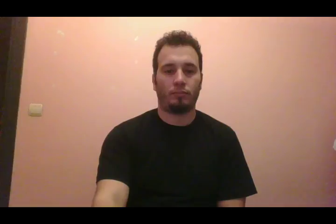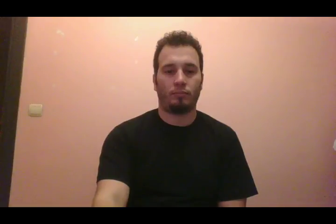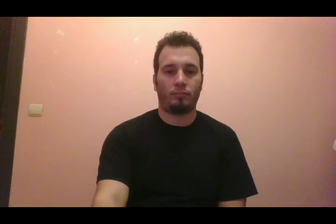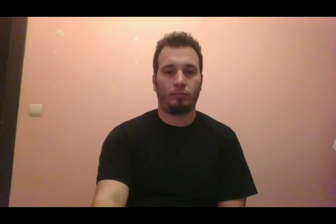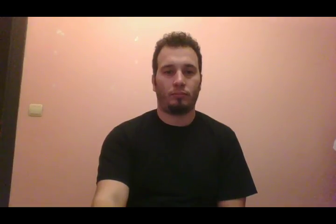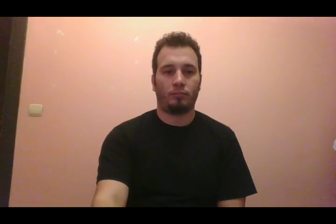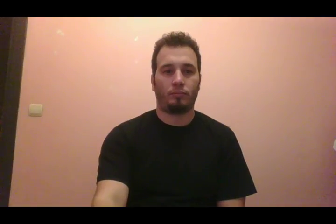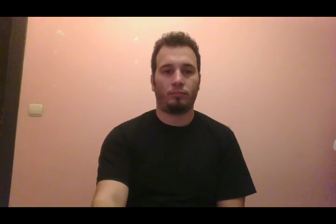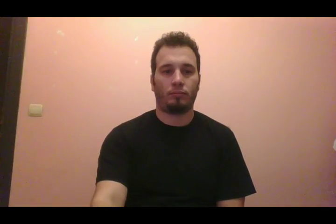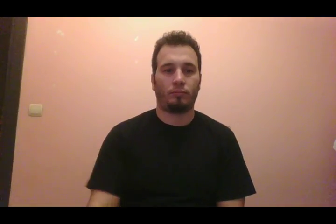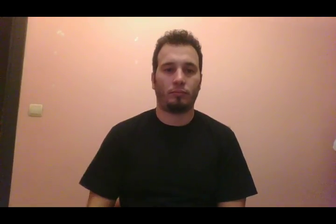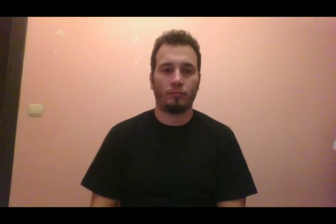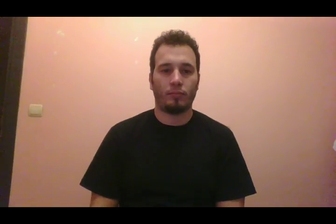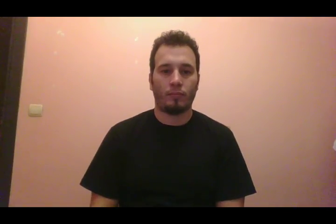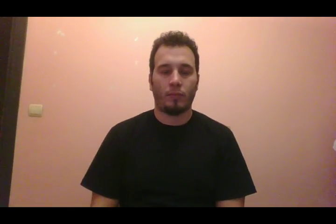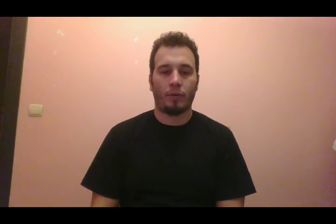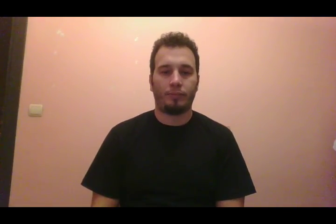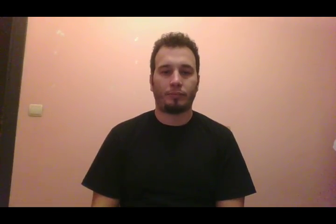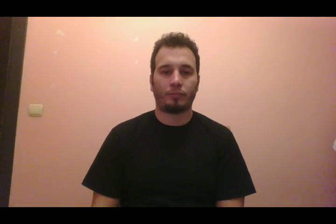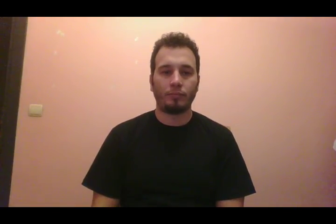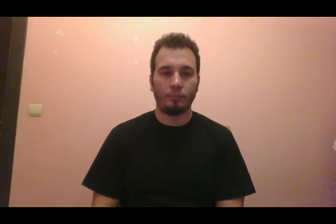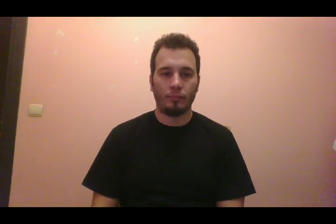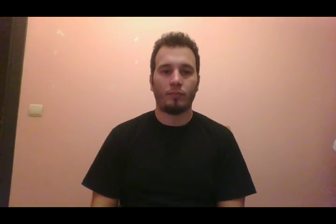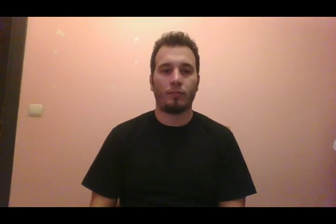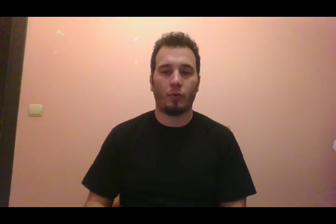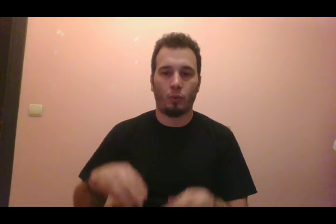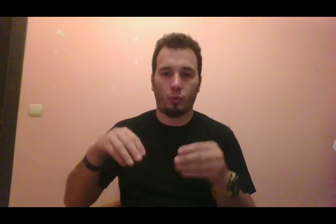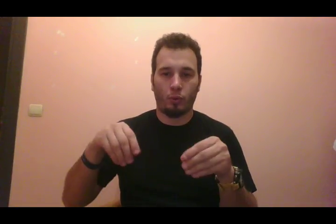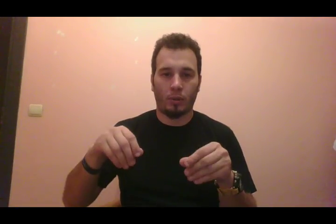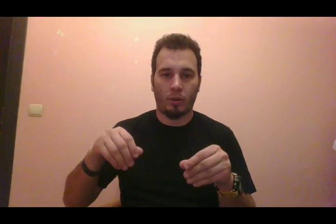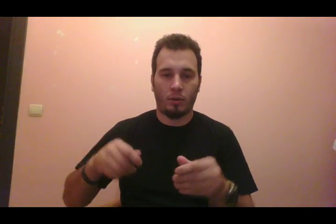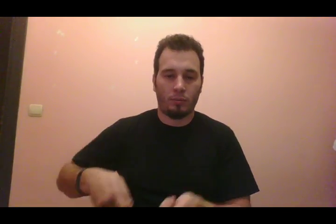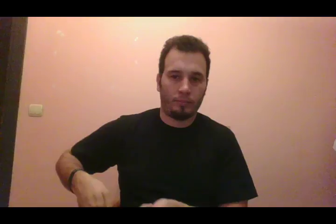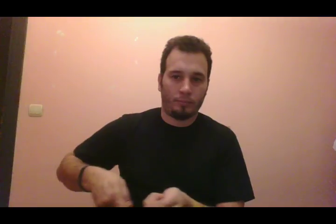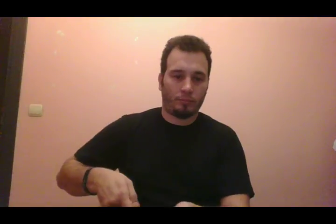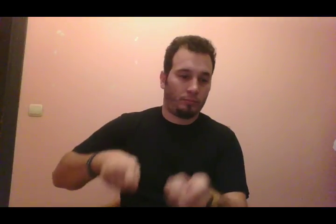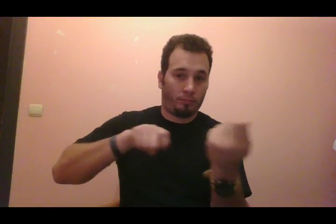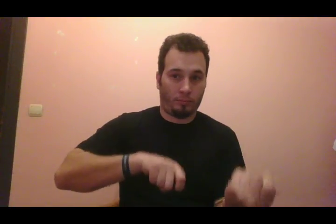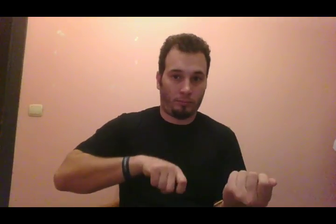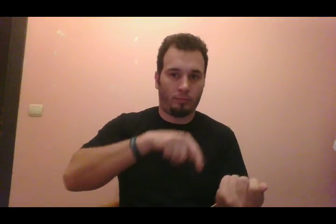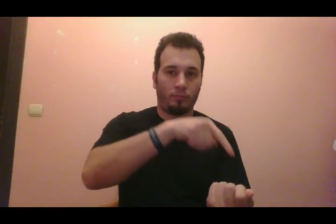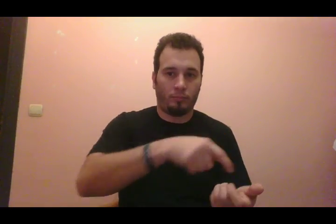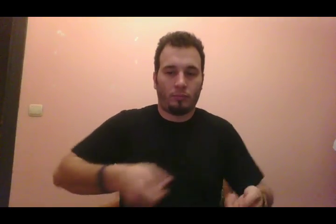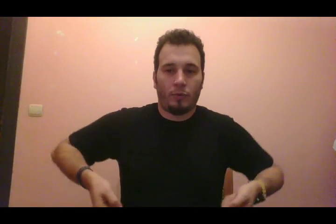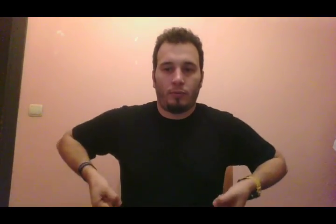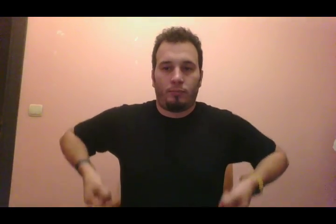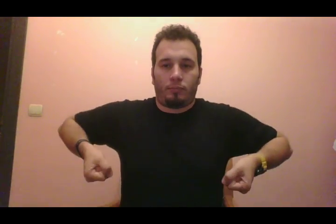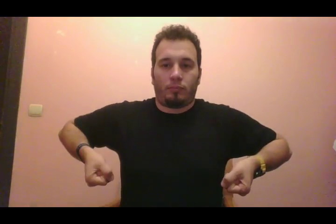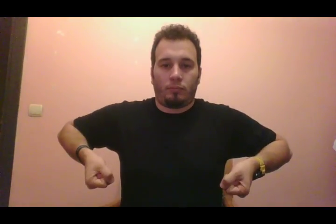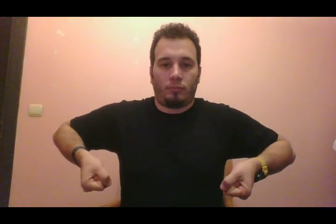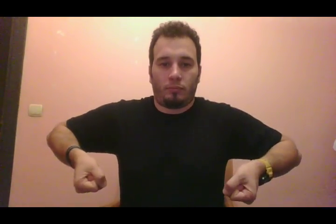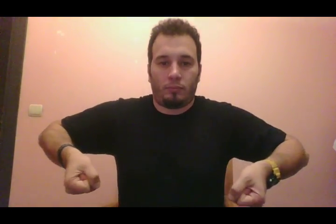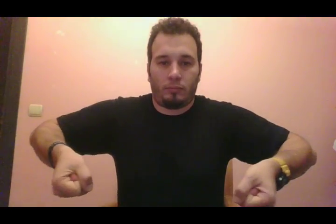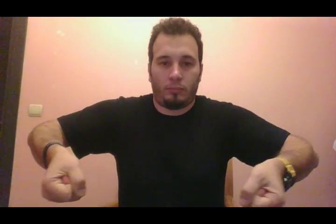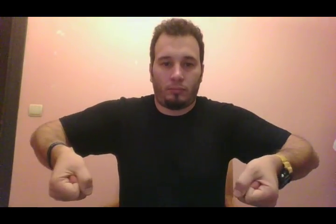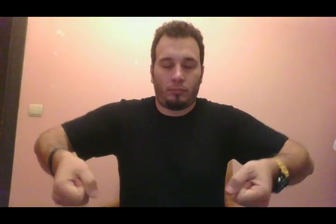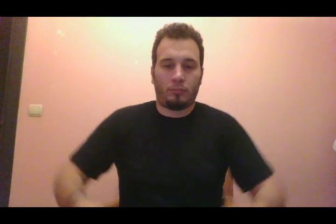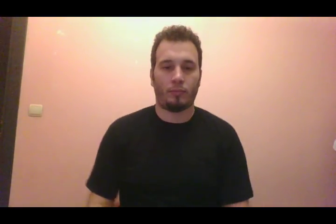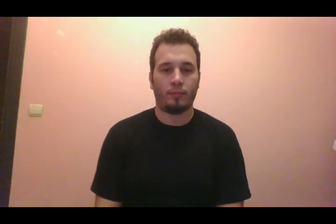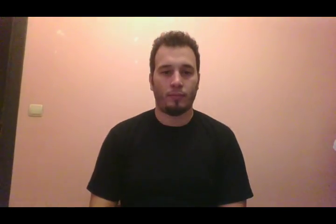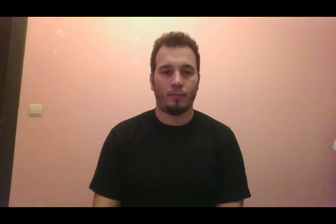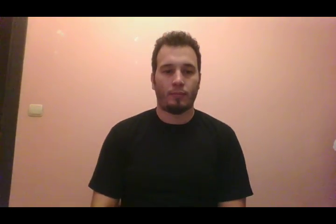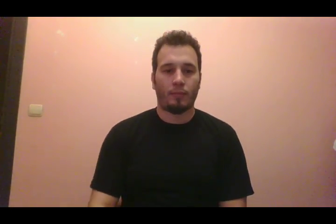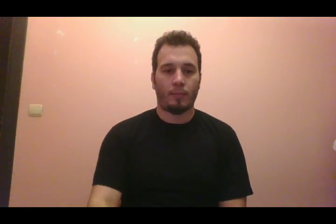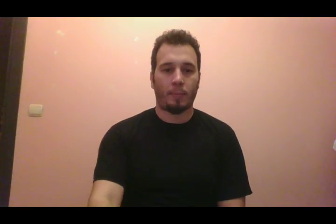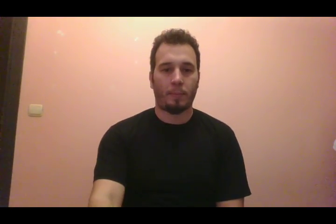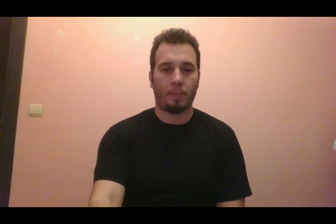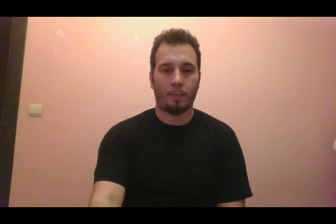wheelbarrow